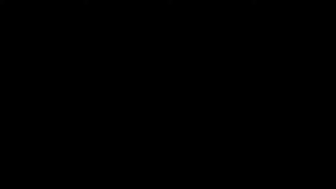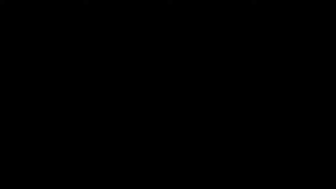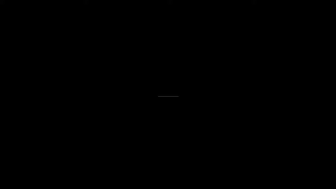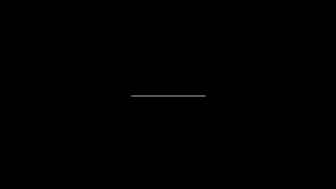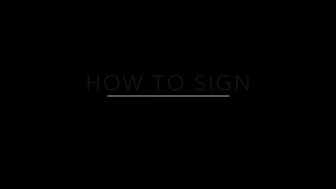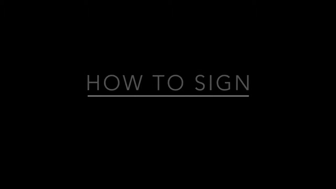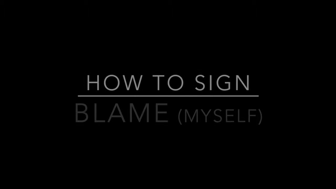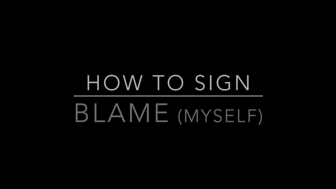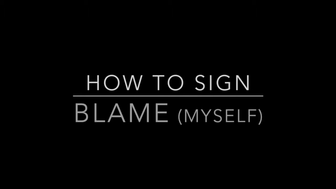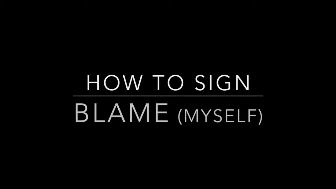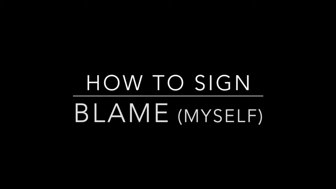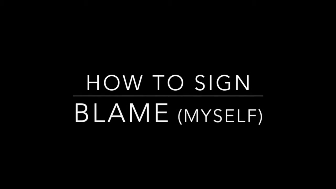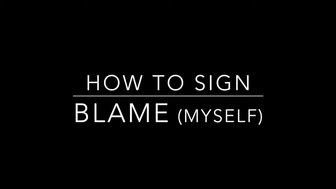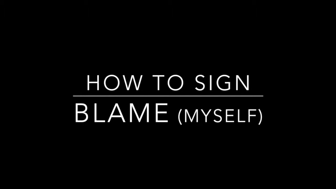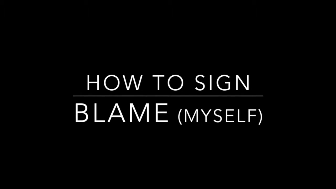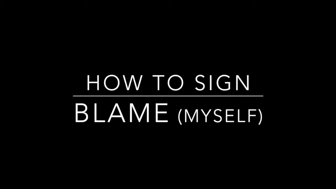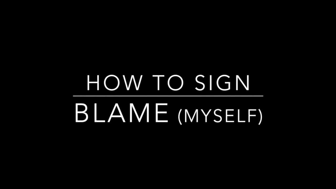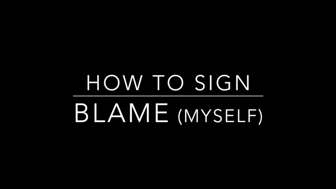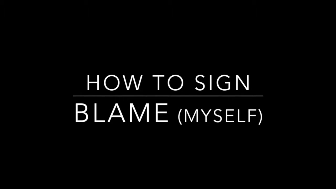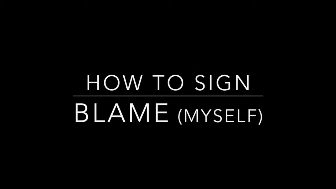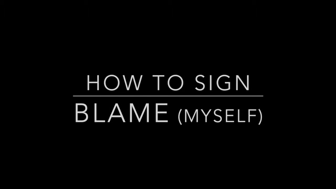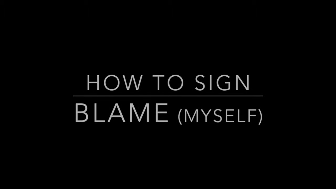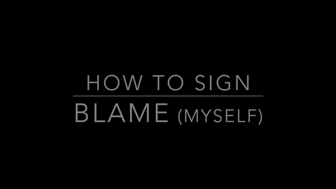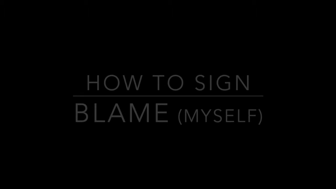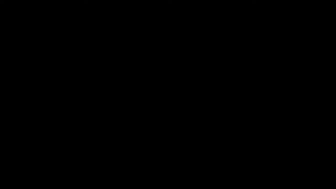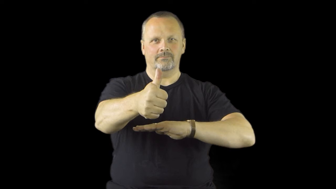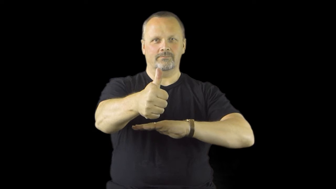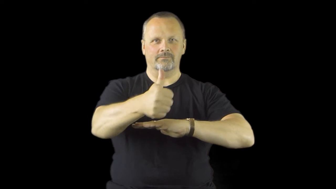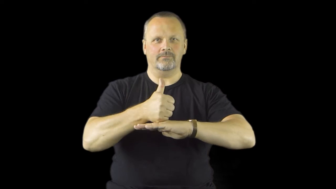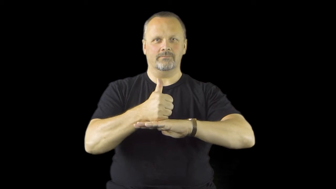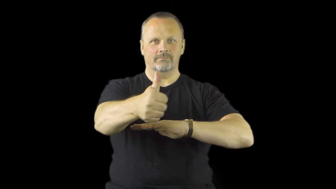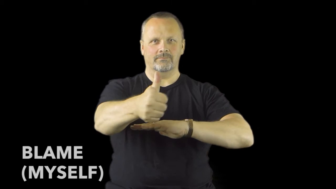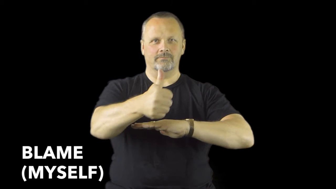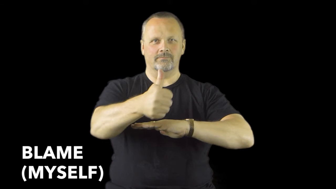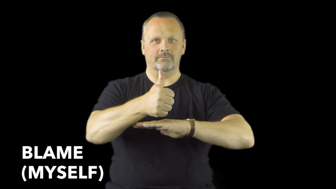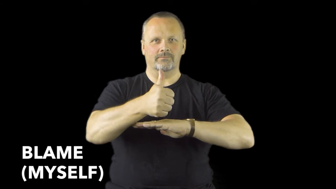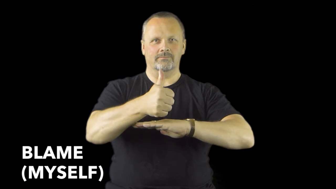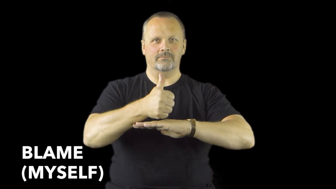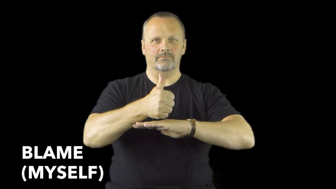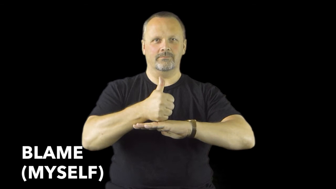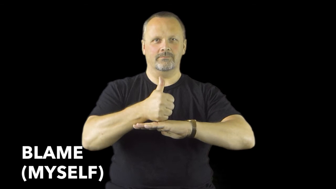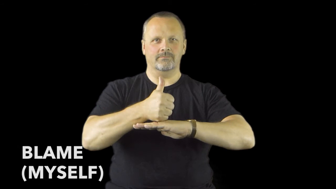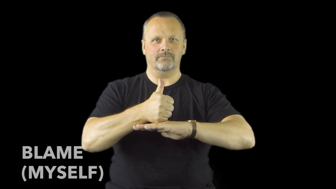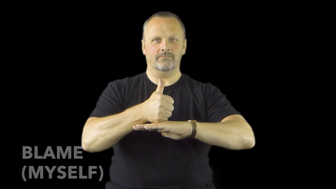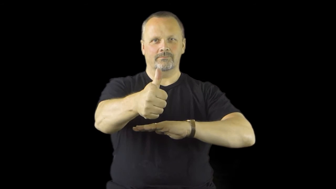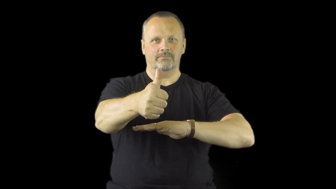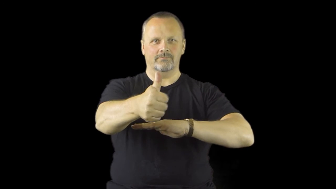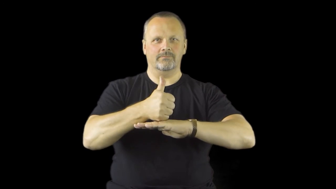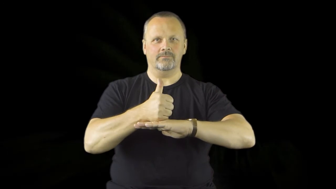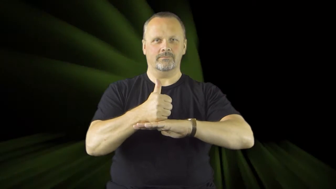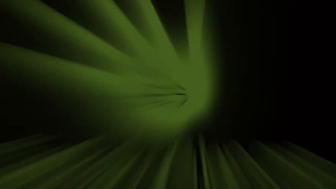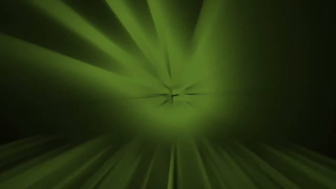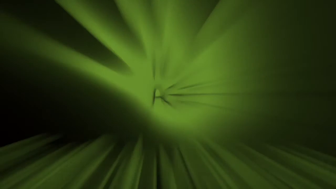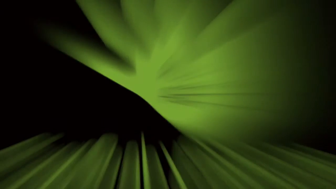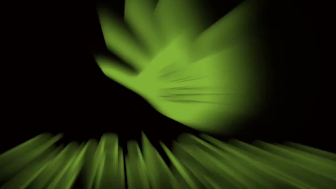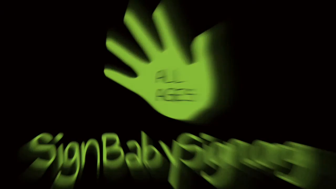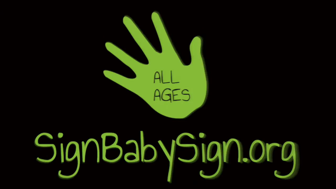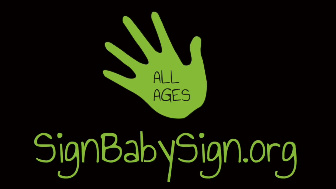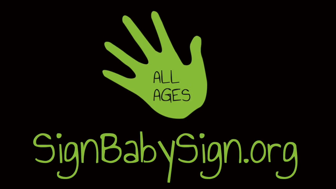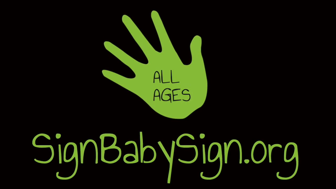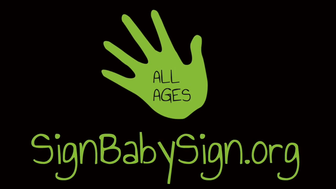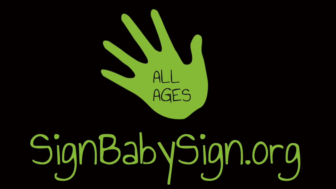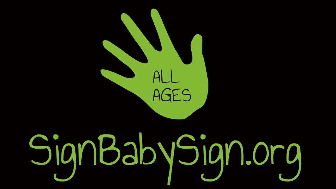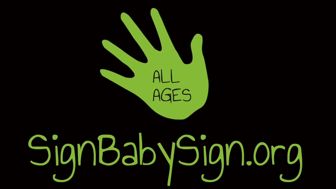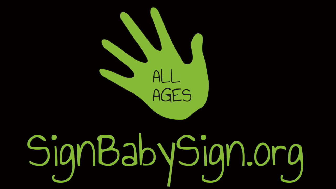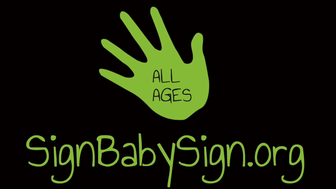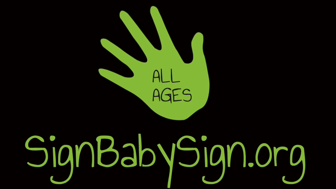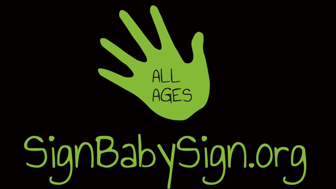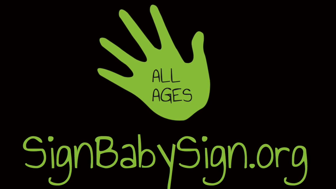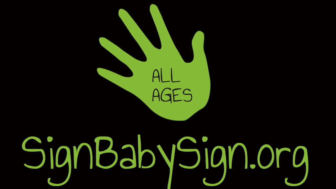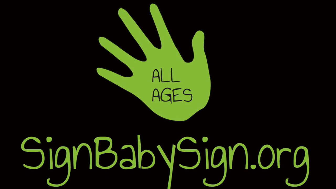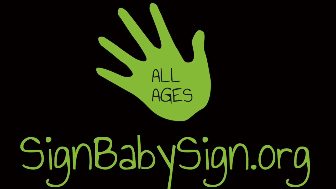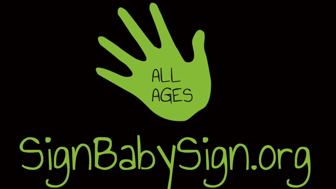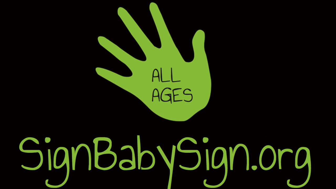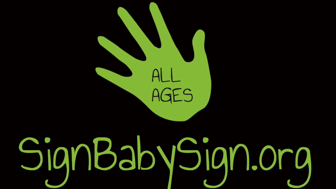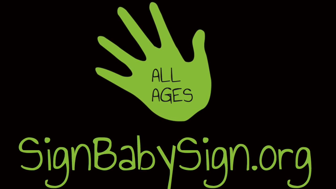Blame (Myself)